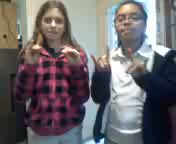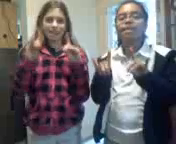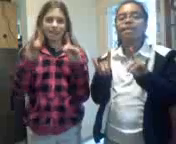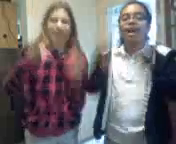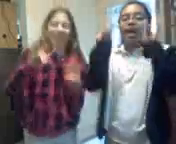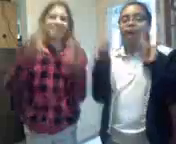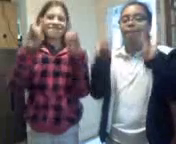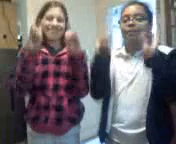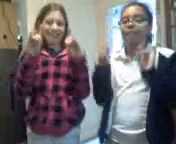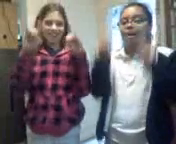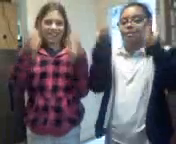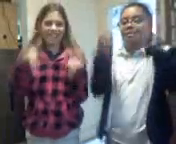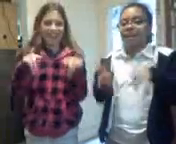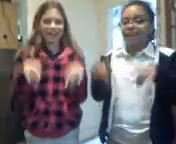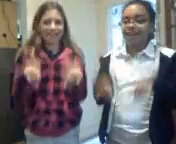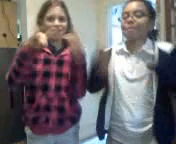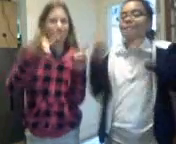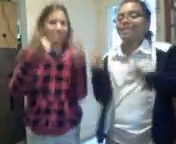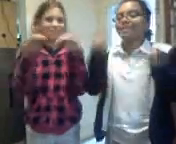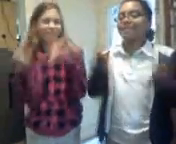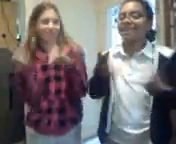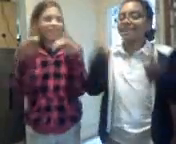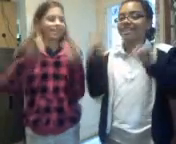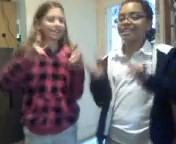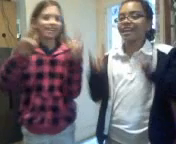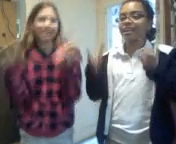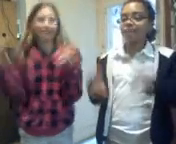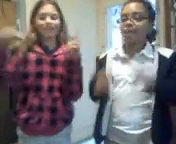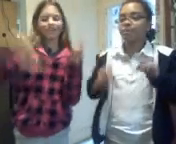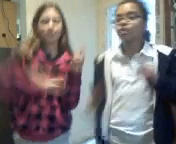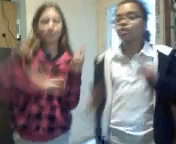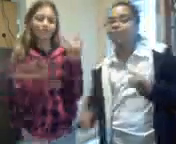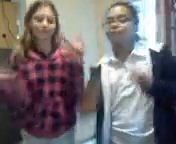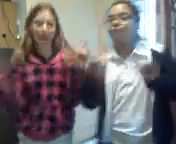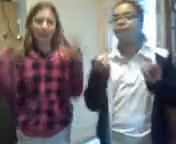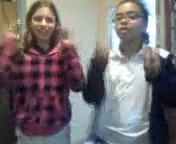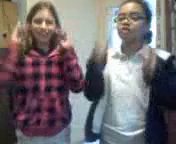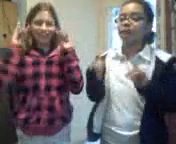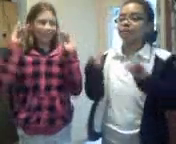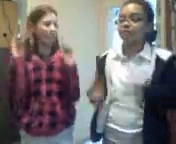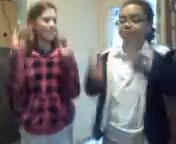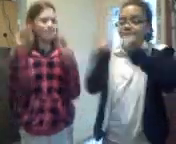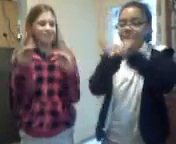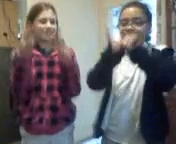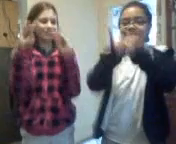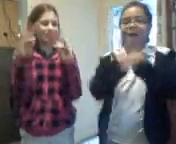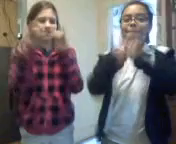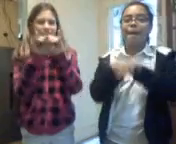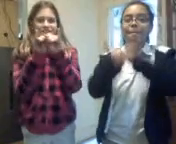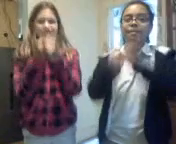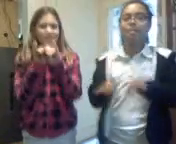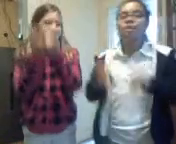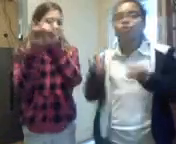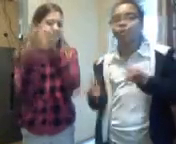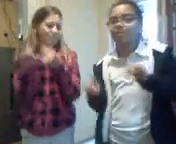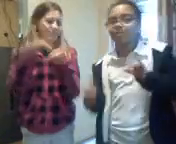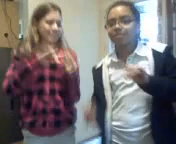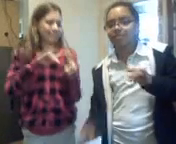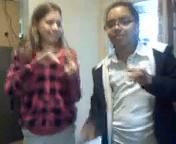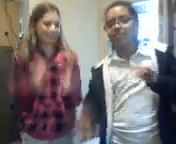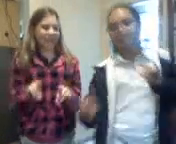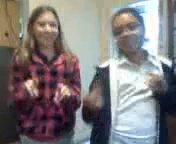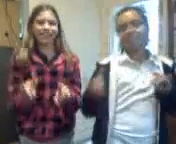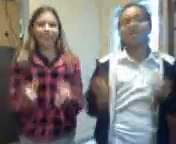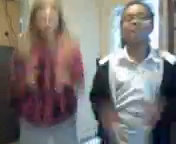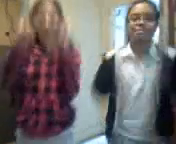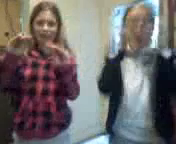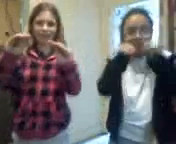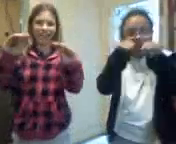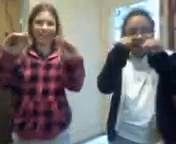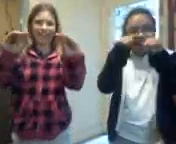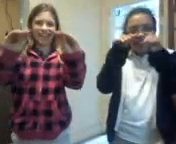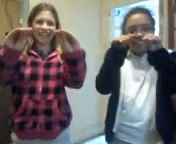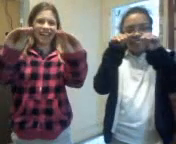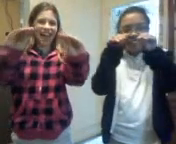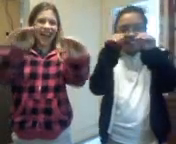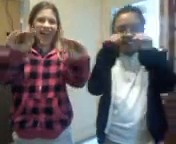LLama camel